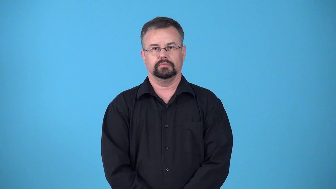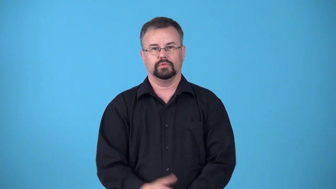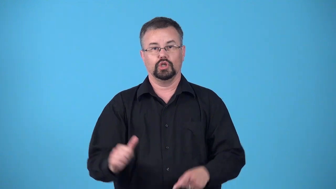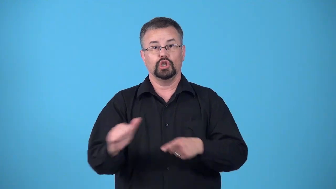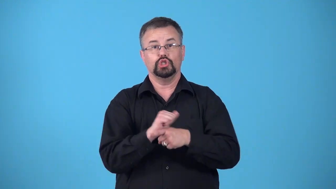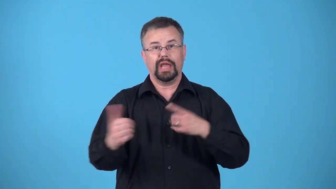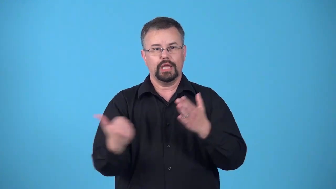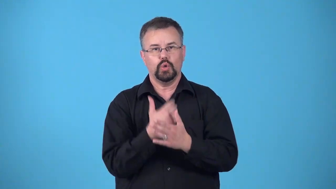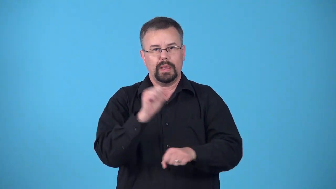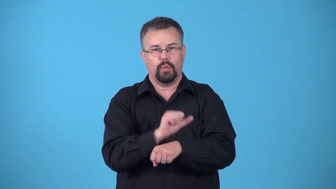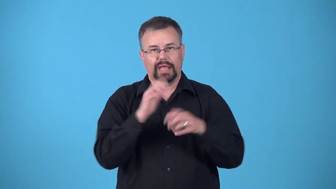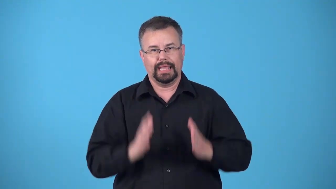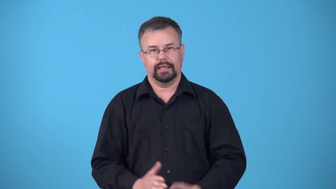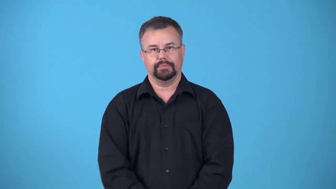show someone the ropes